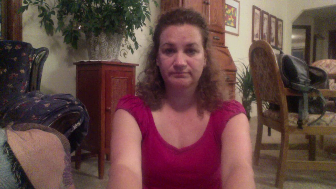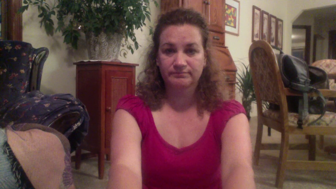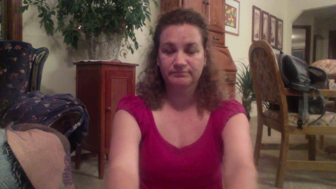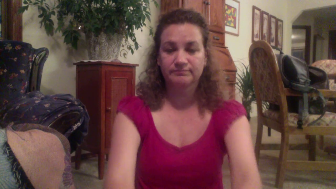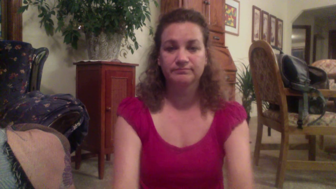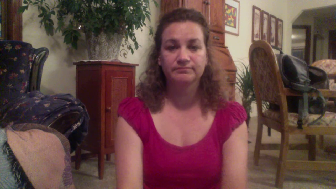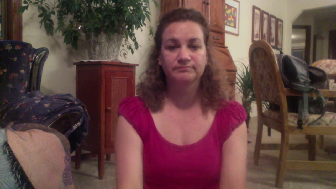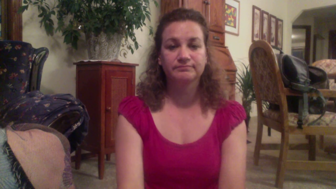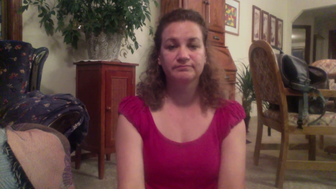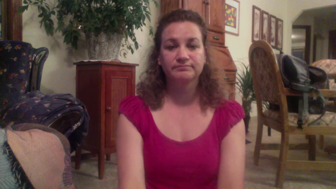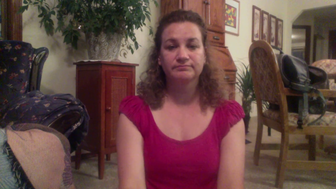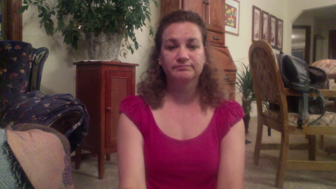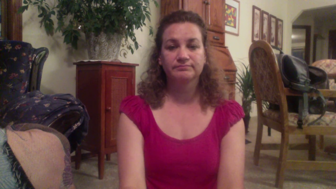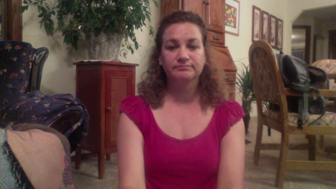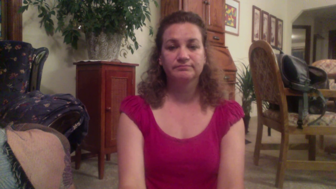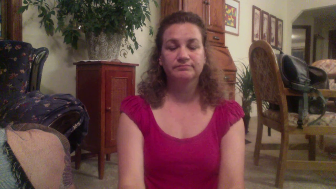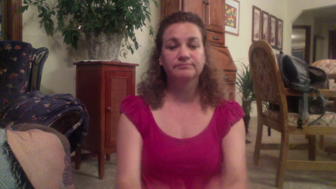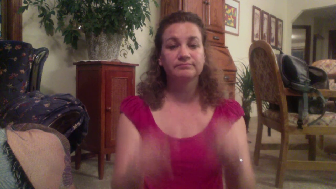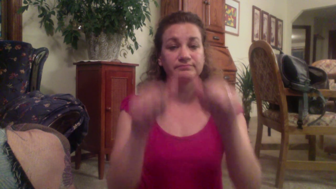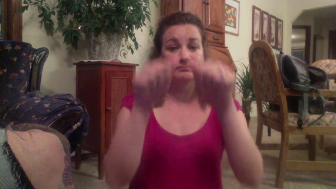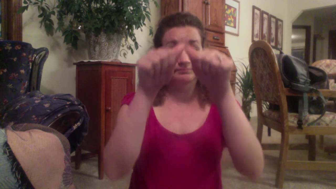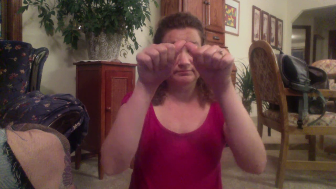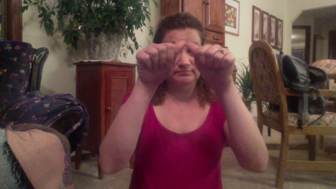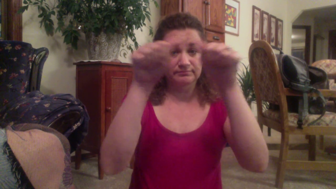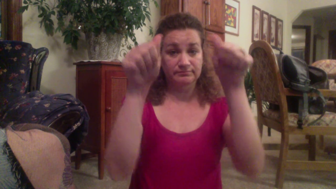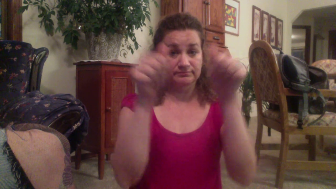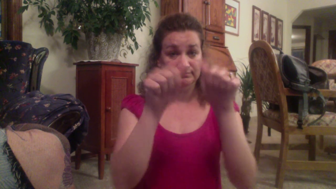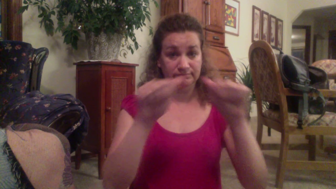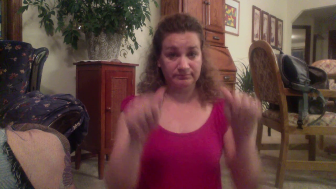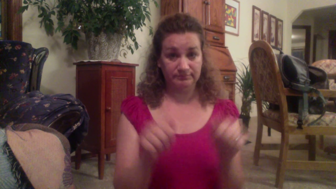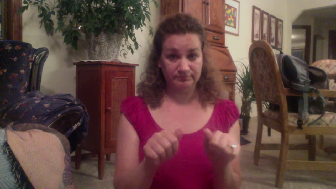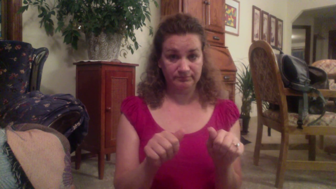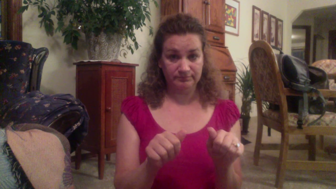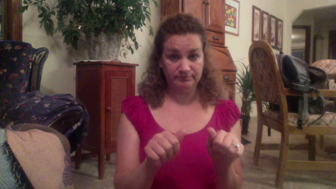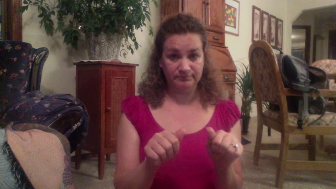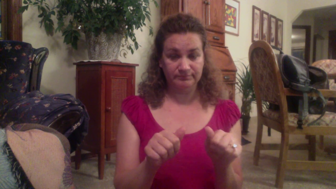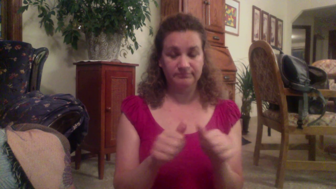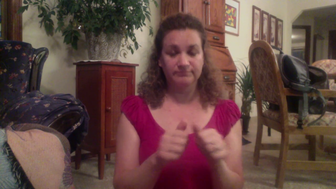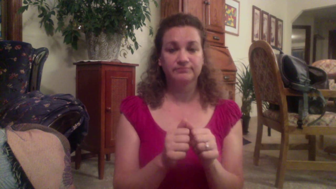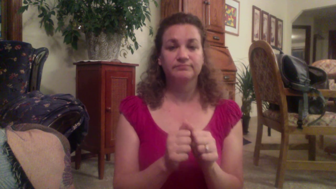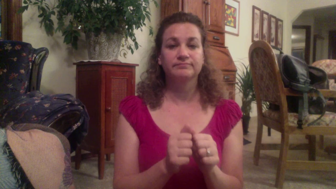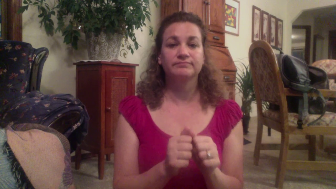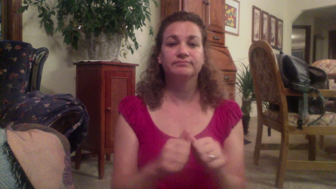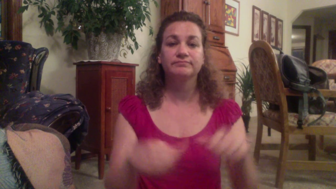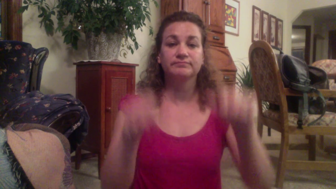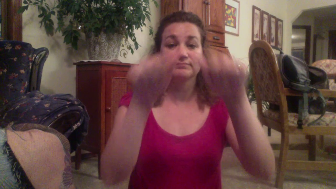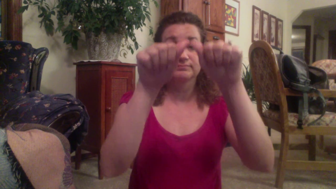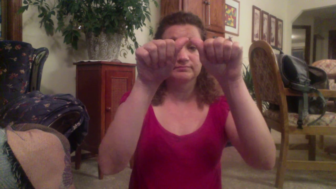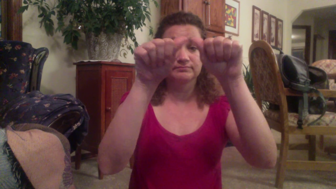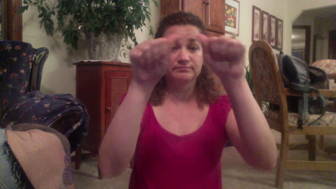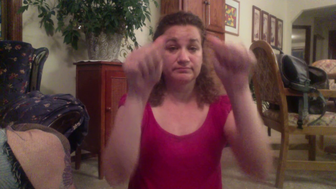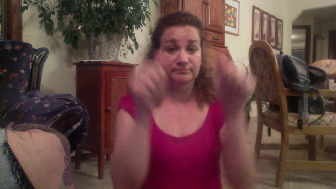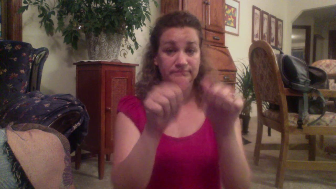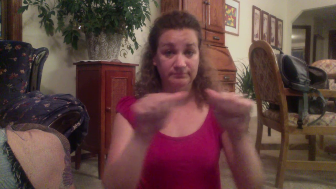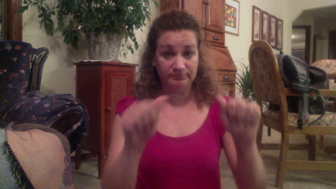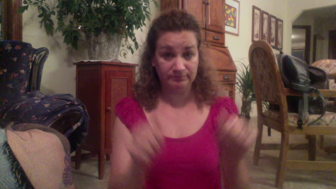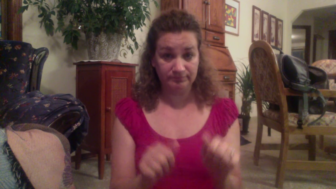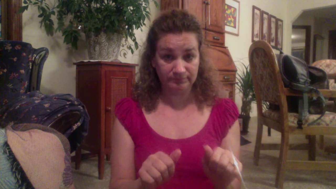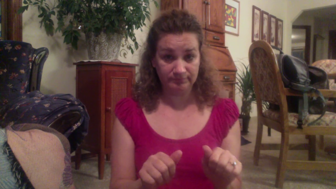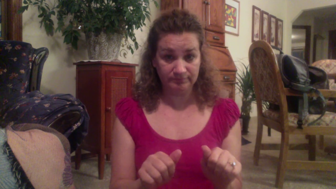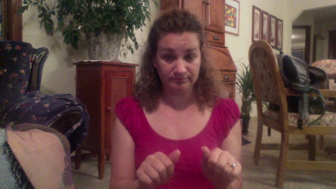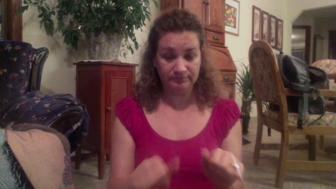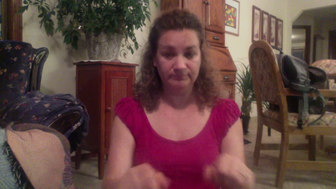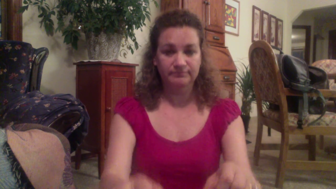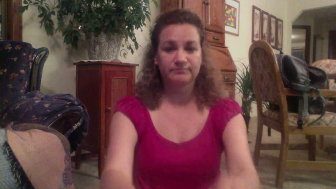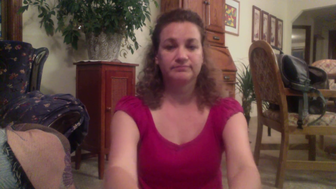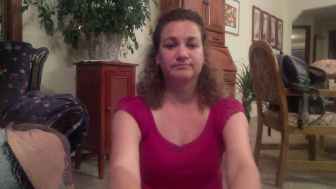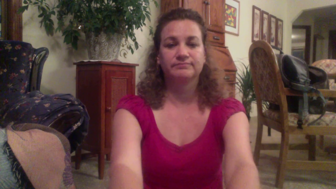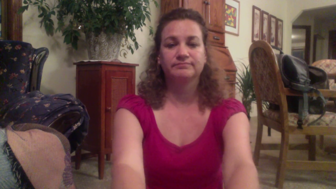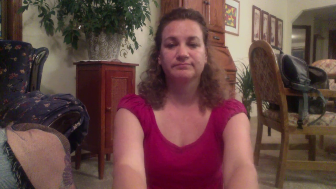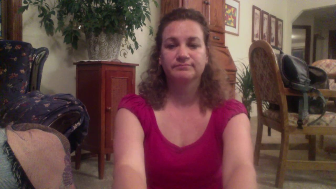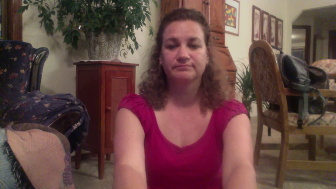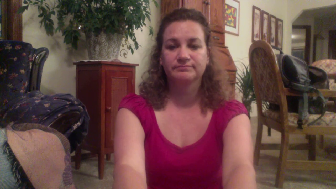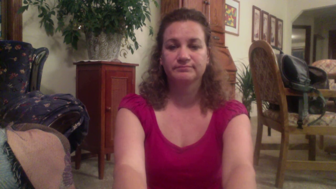SHAPE/ STATUE